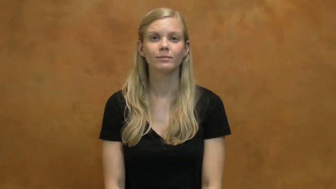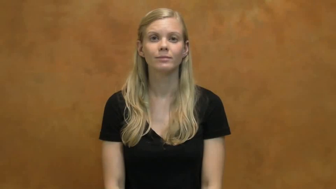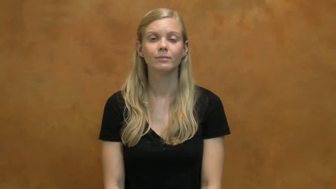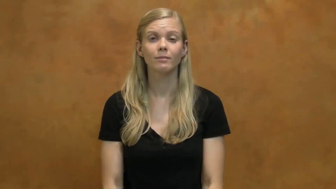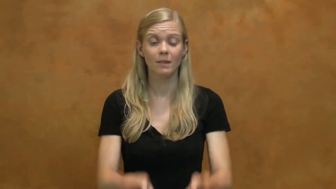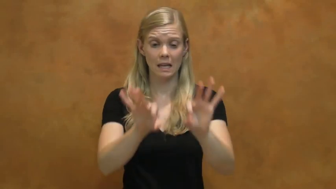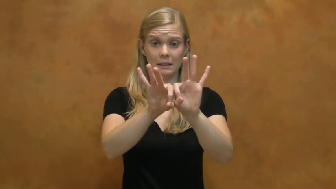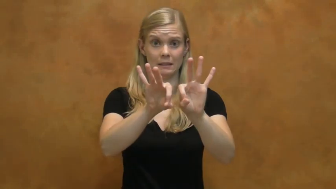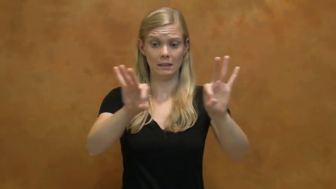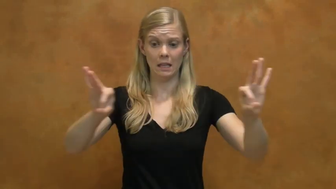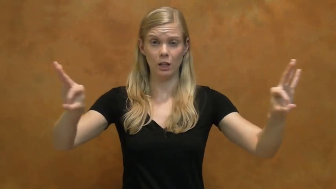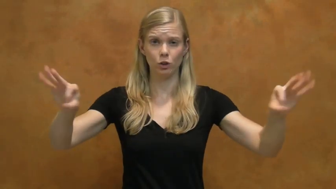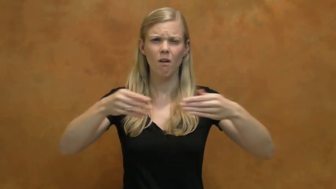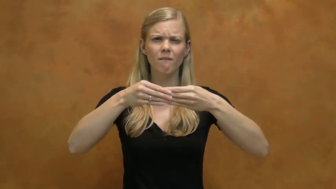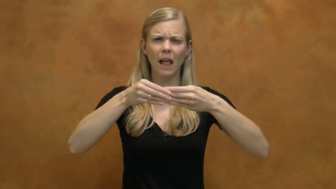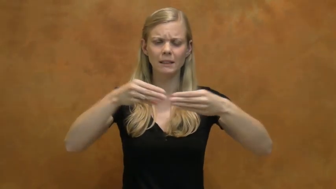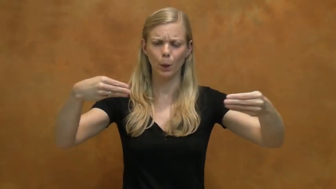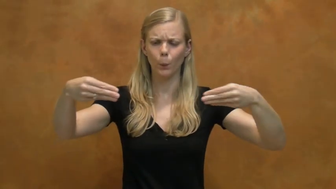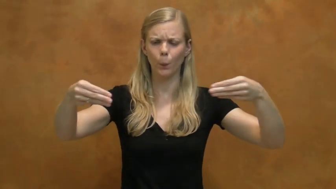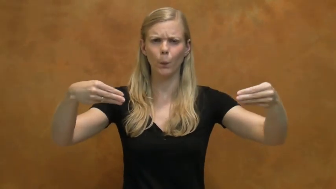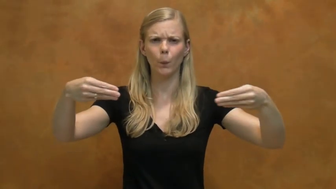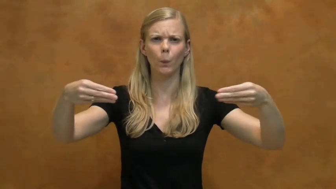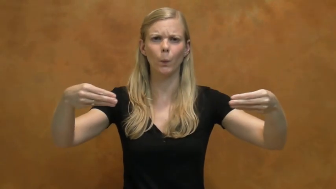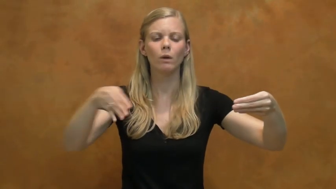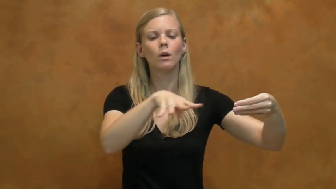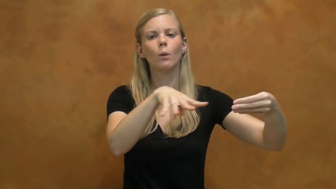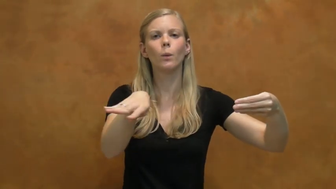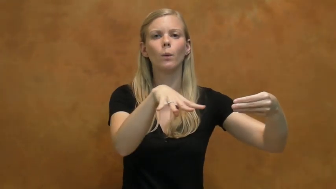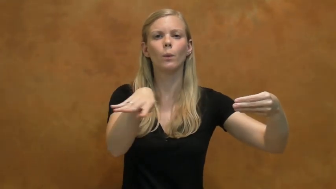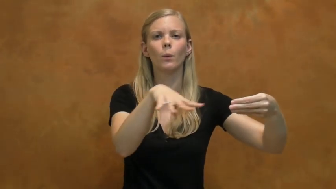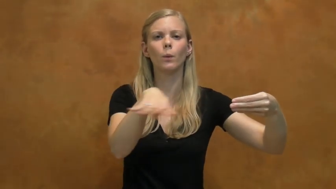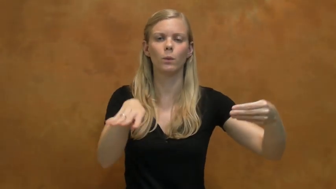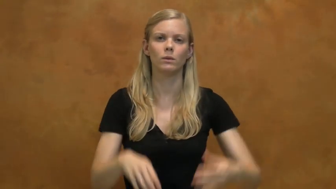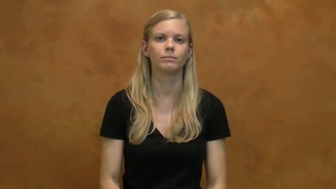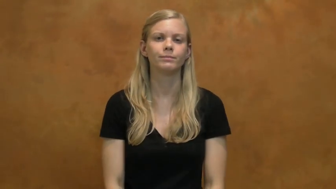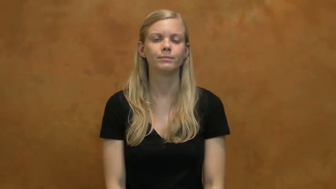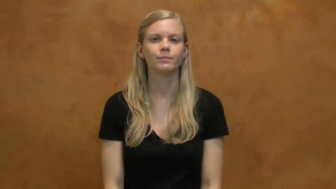hosepipe